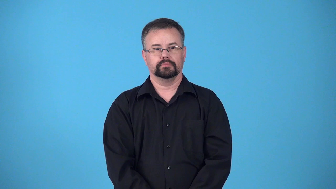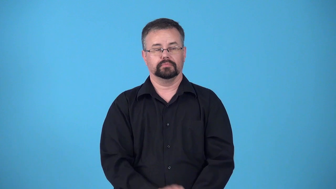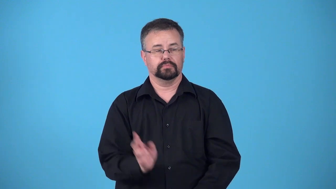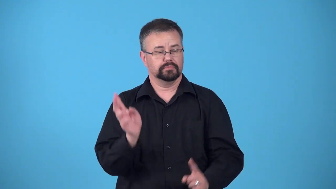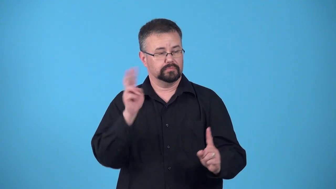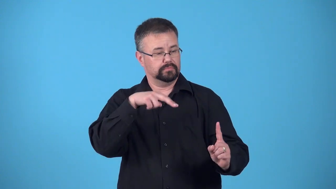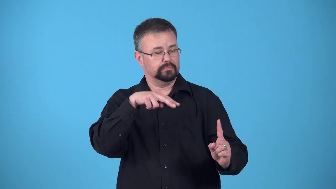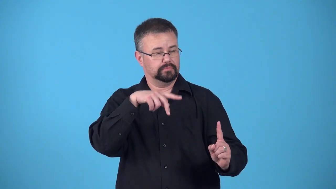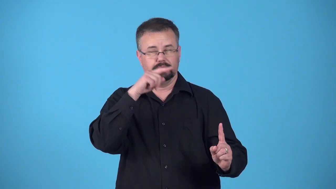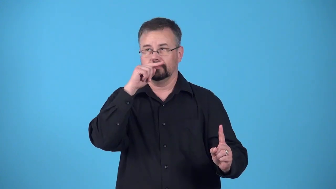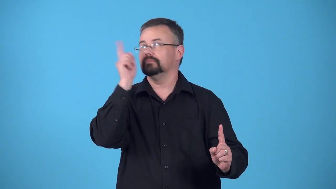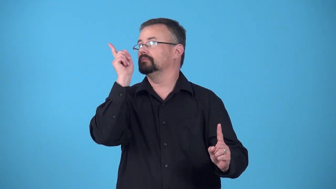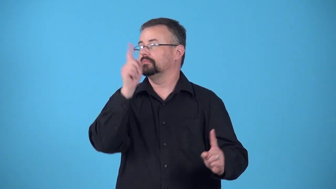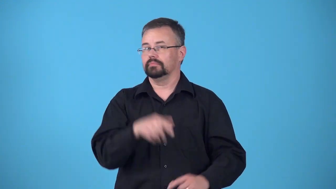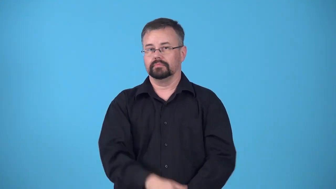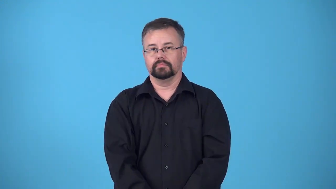turn your nose up